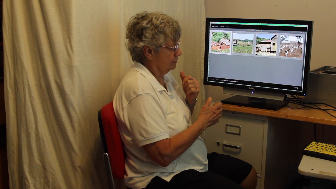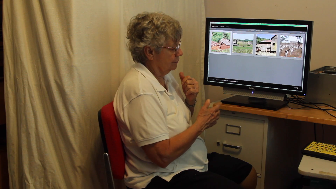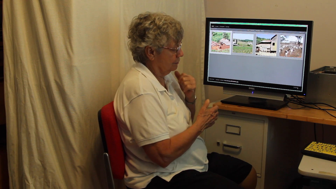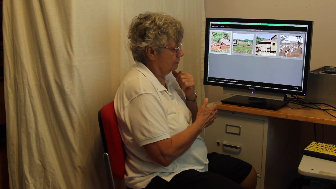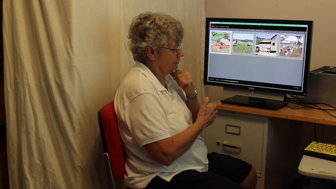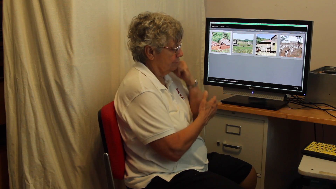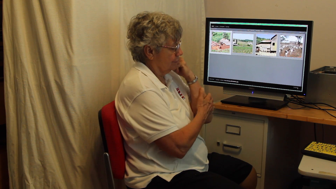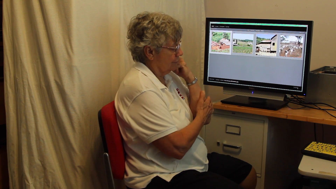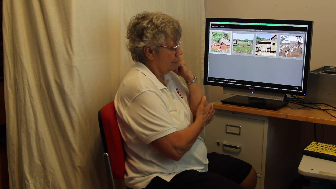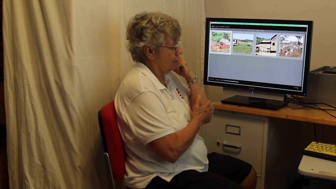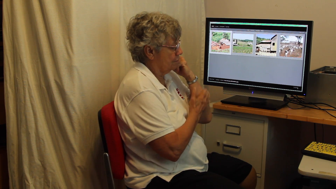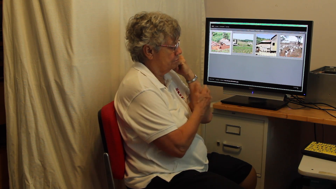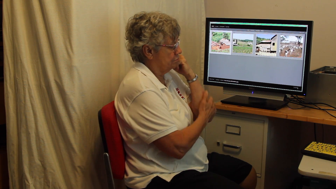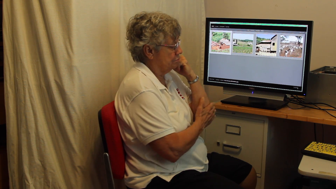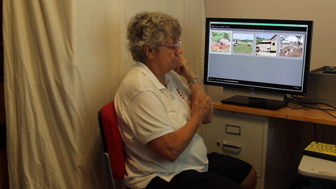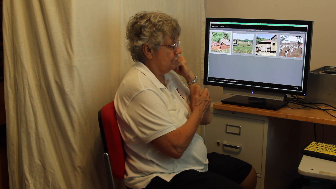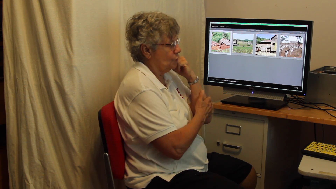farmhouse